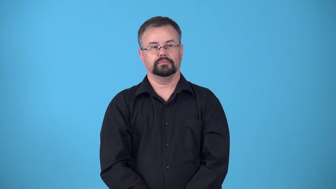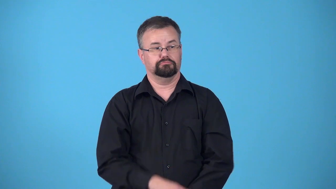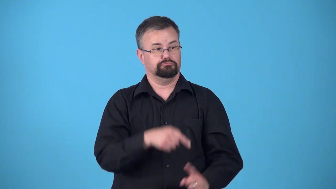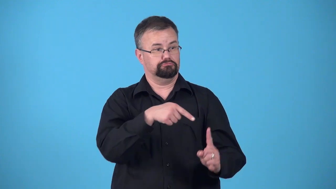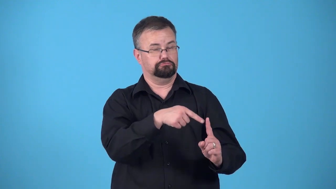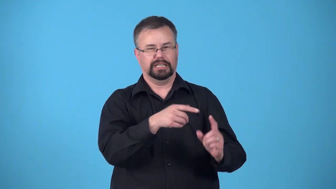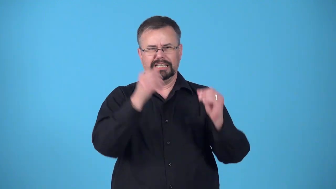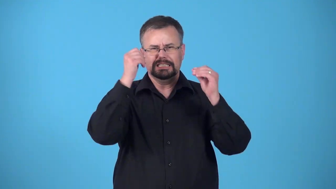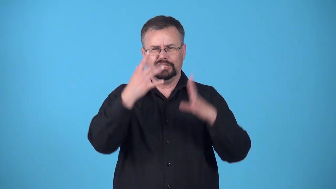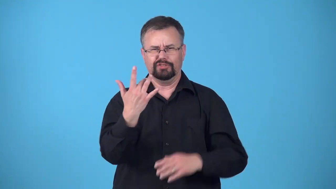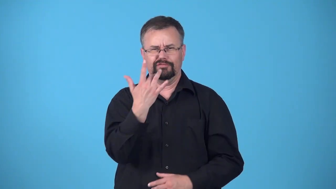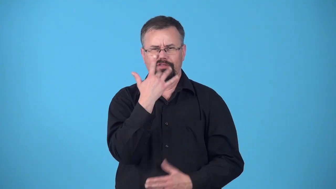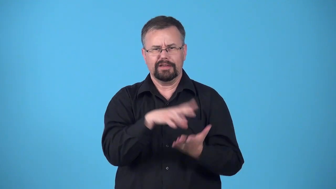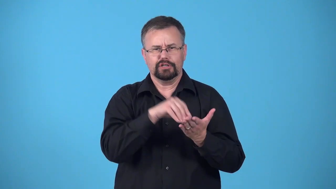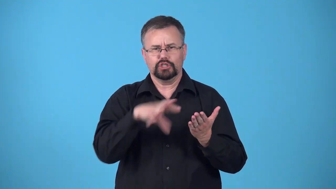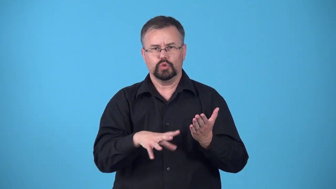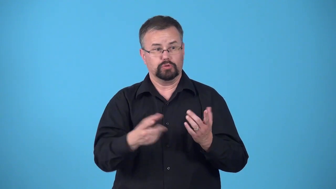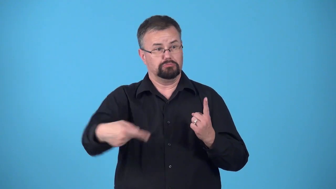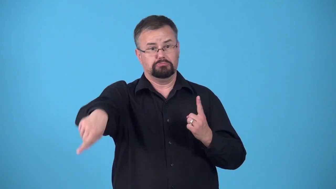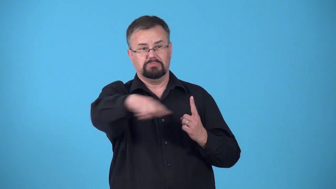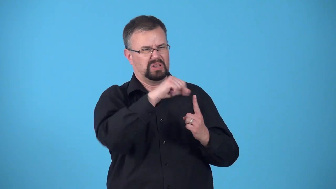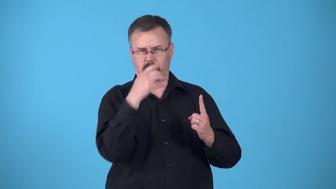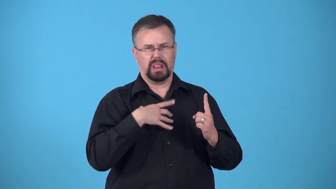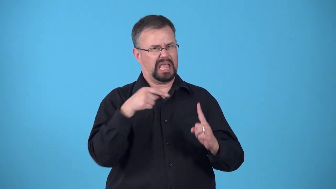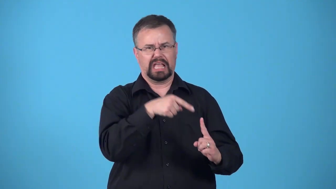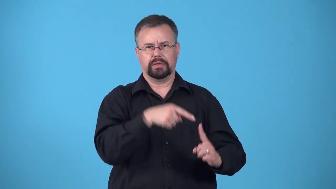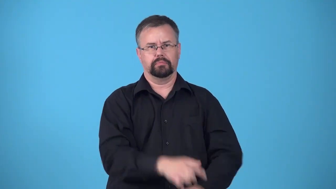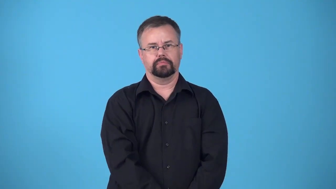teacher's pet